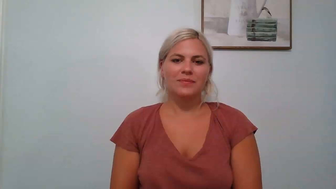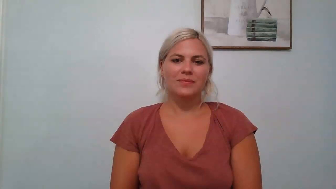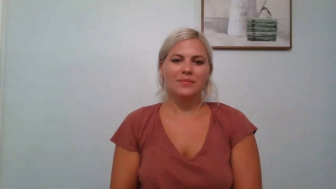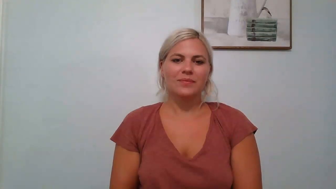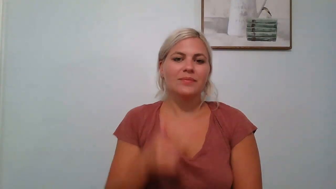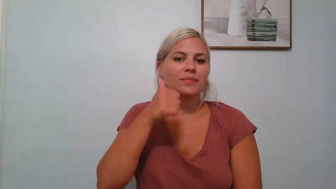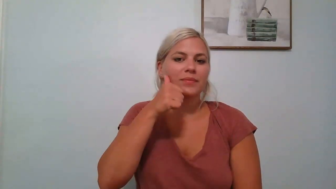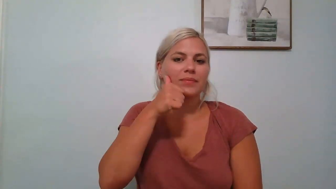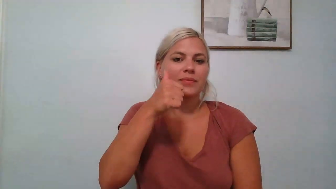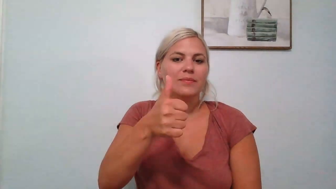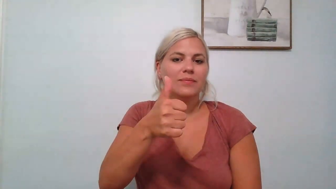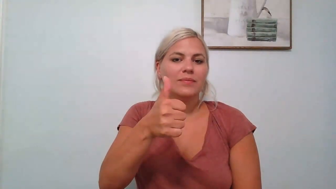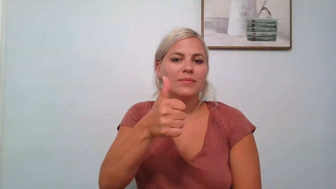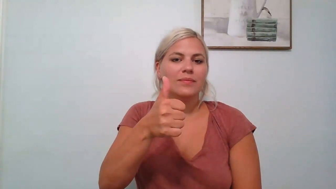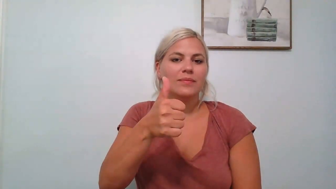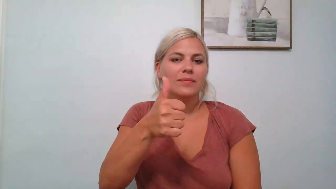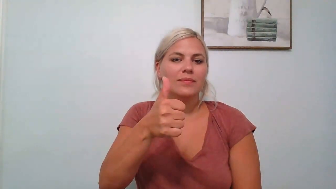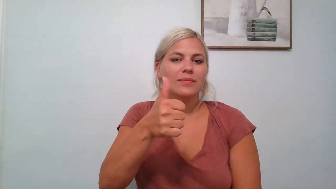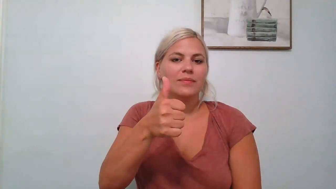TOMORROW